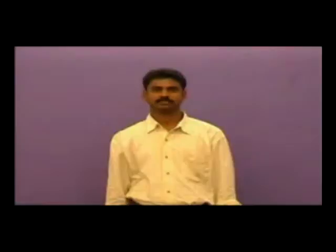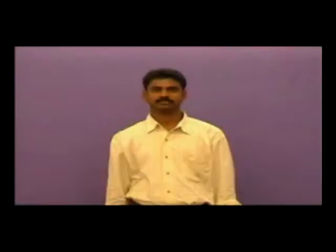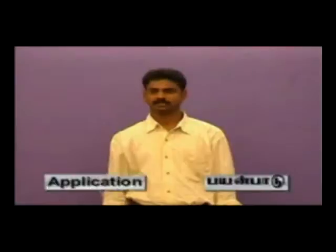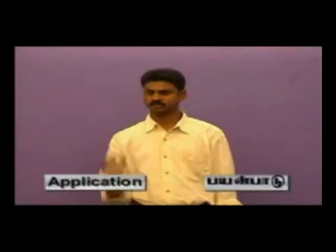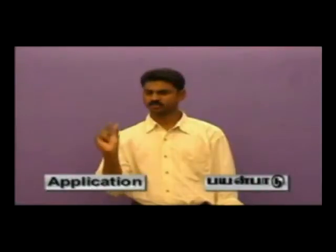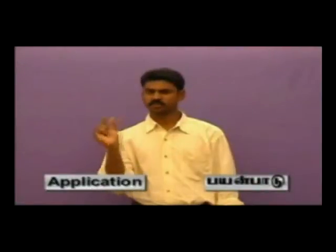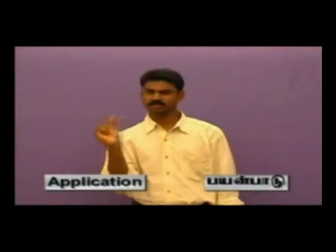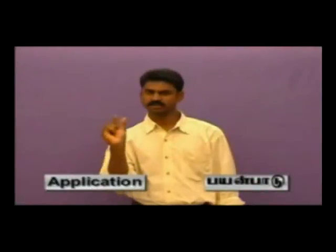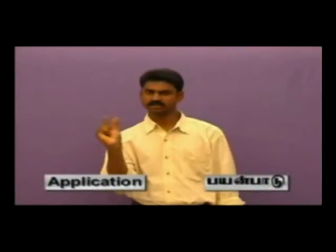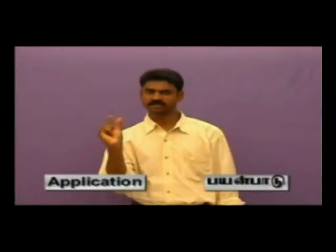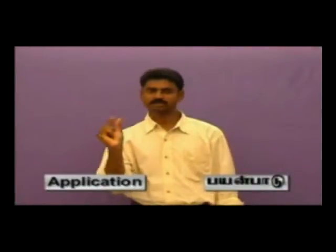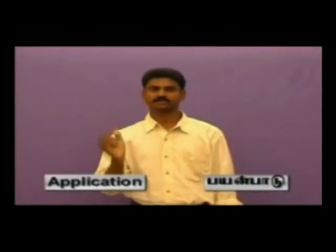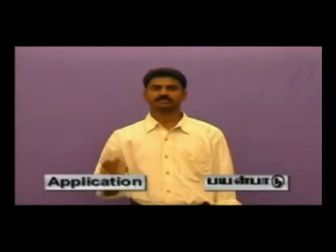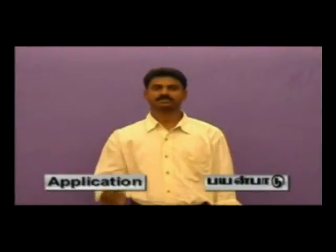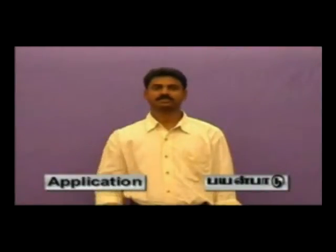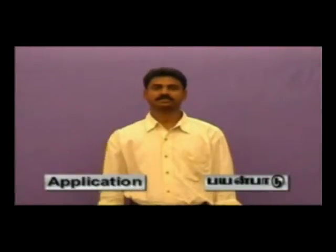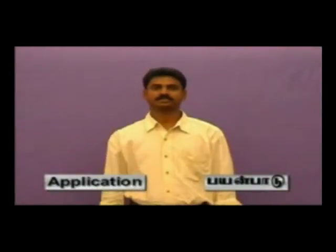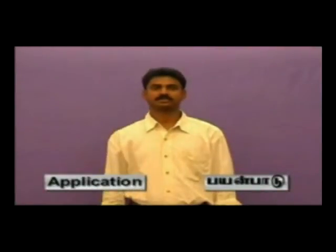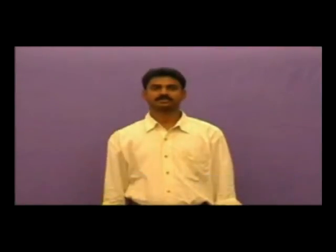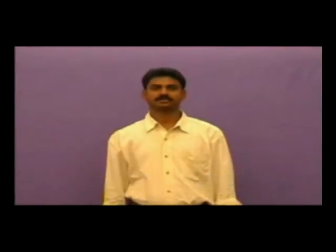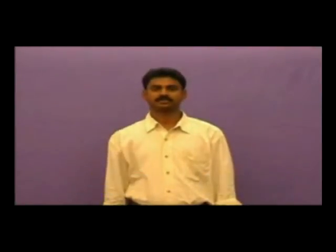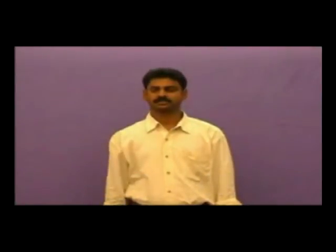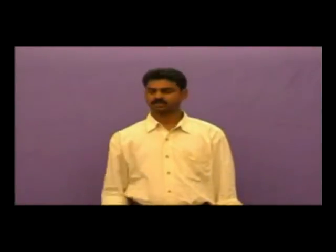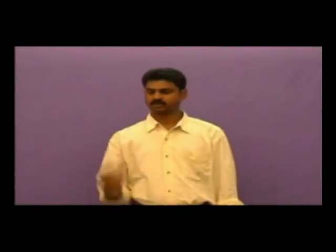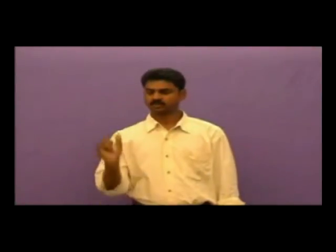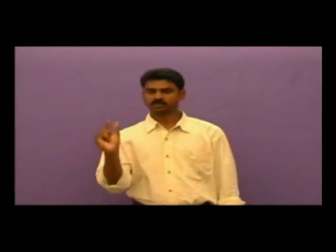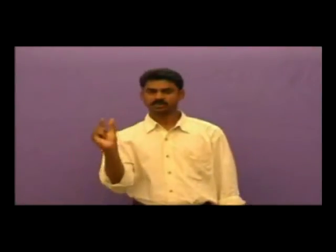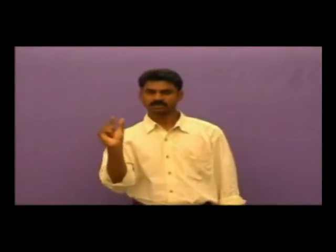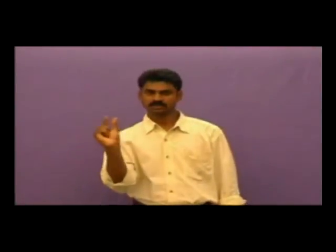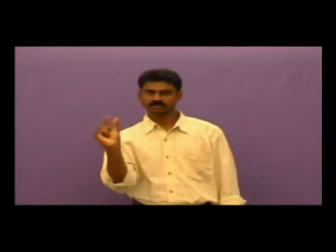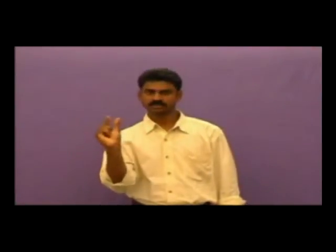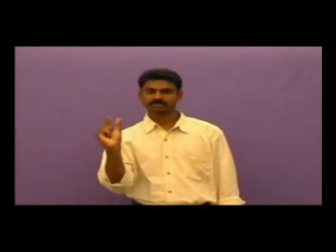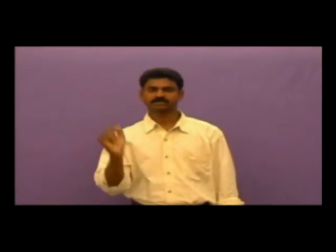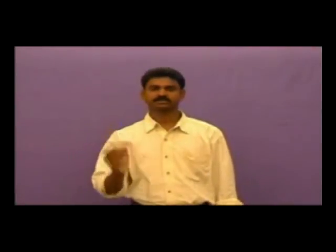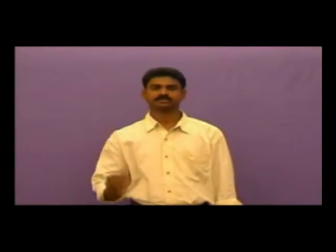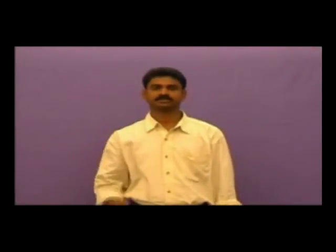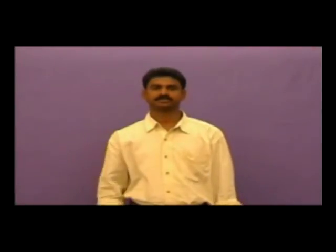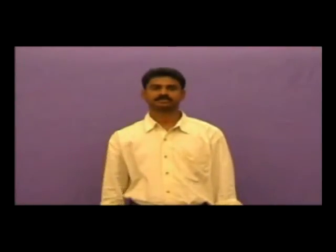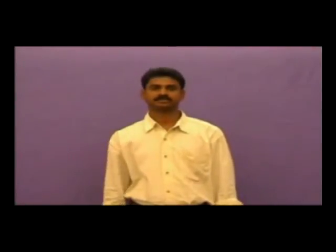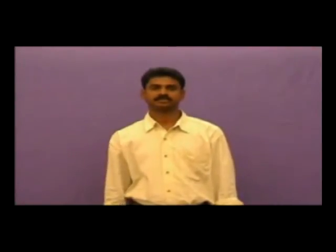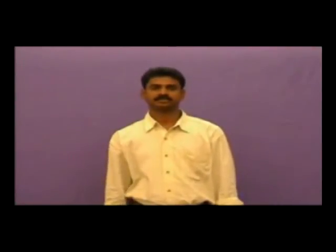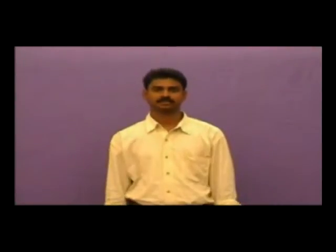Application